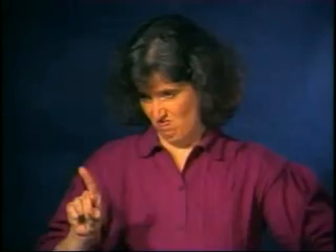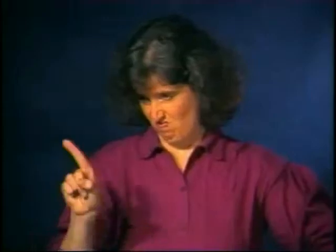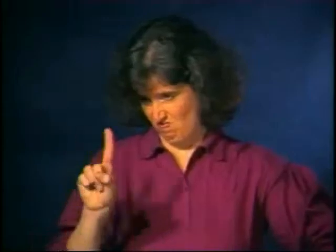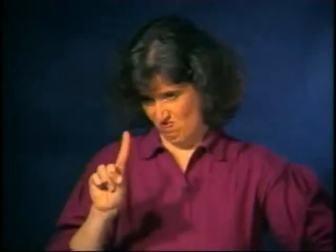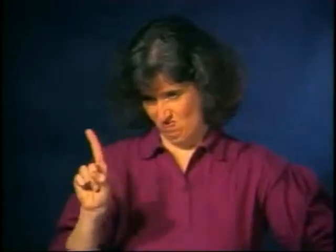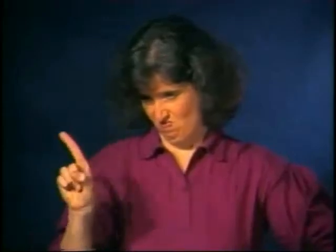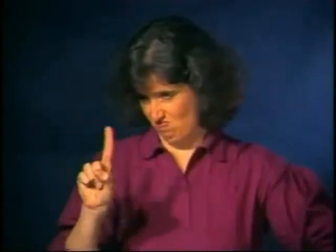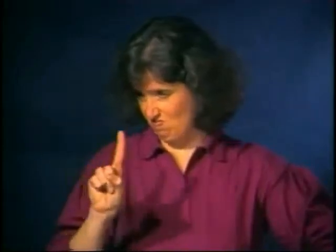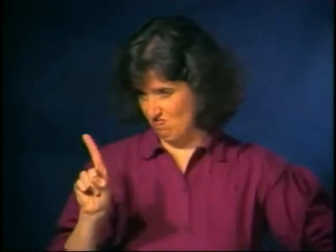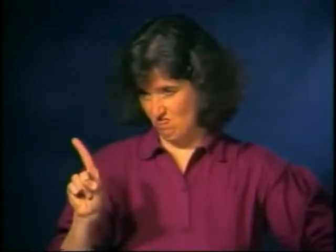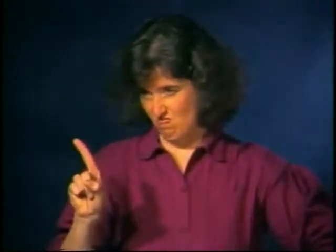shake,wag-finger